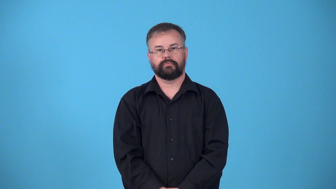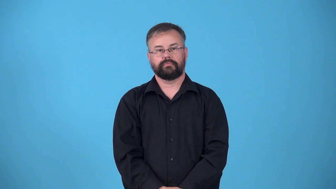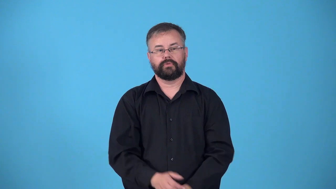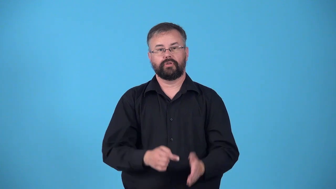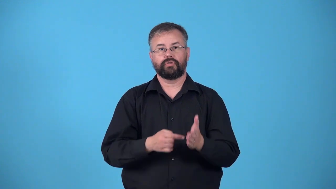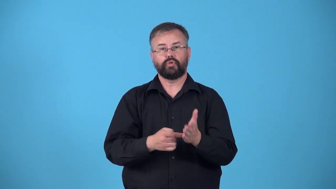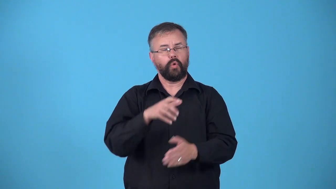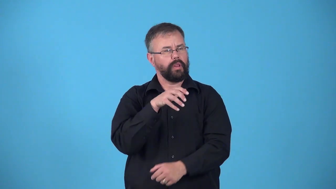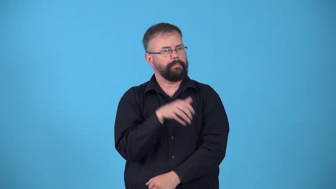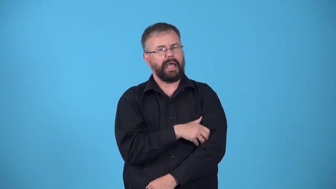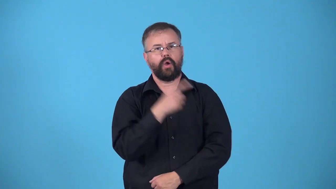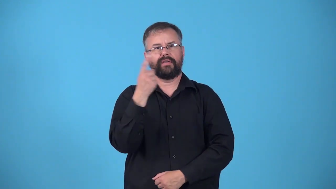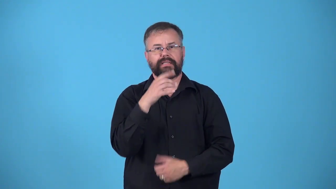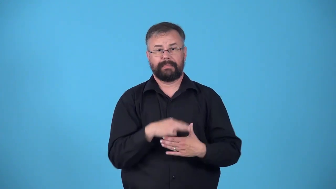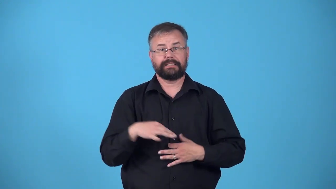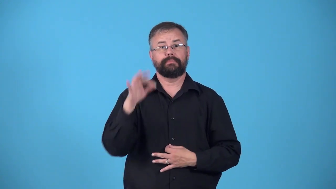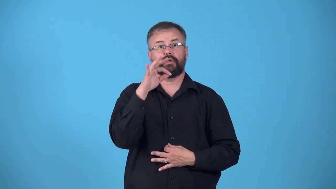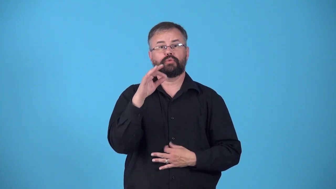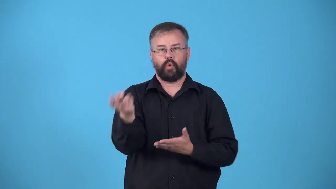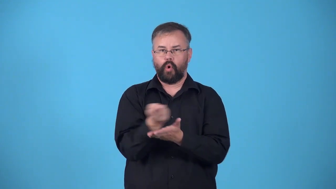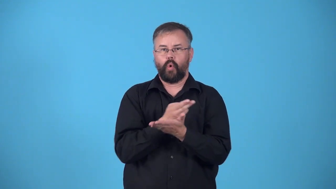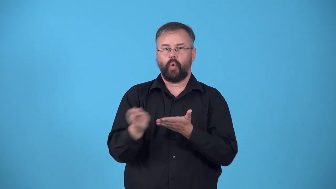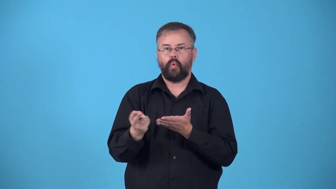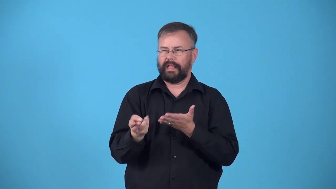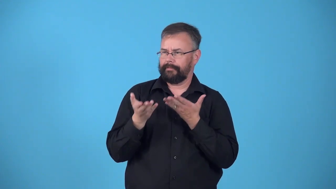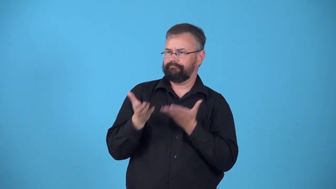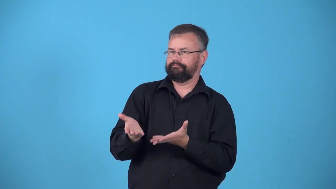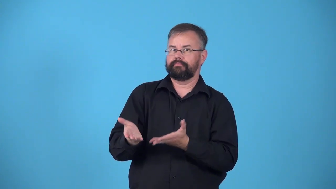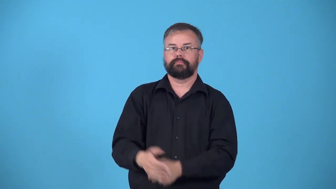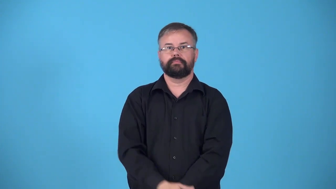numinous